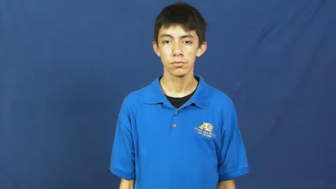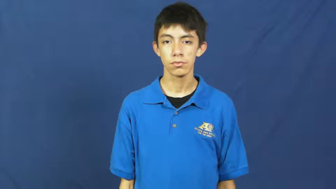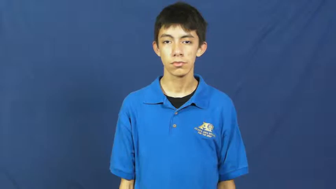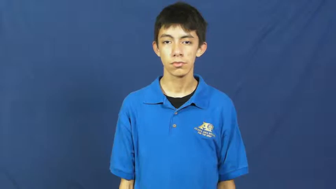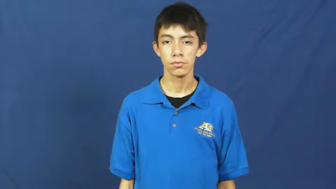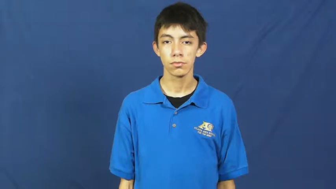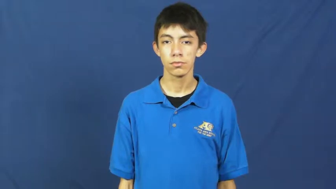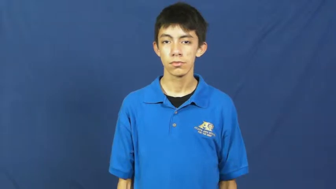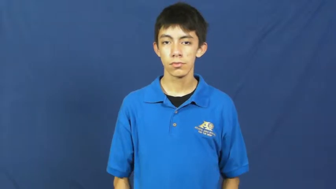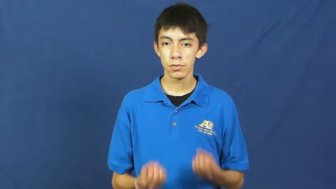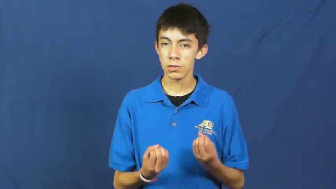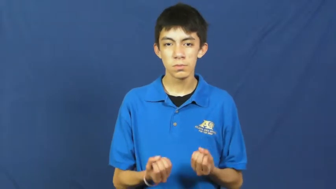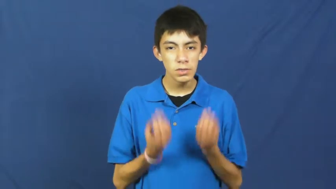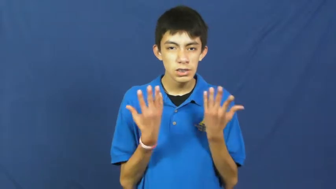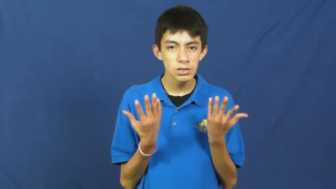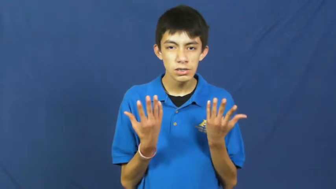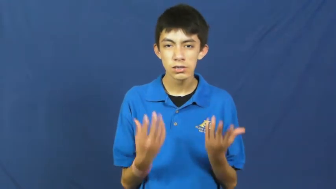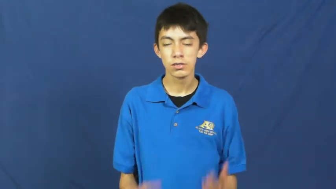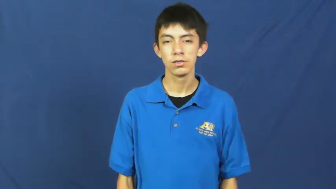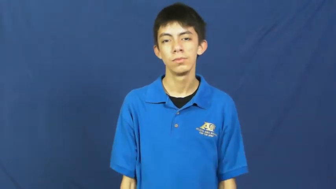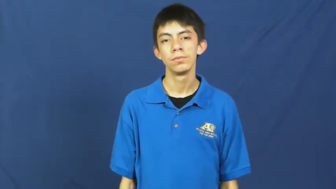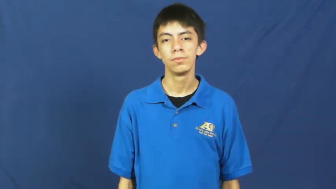how many,amount